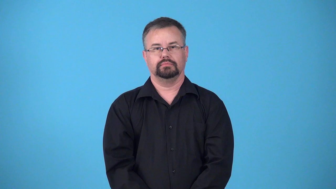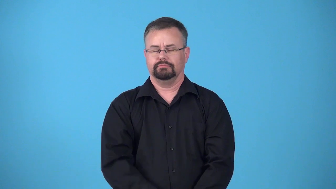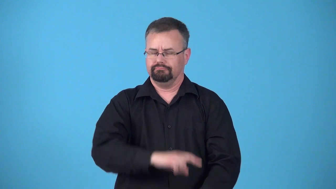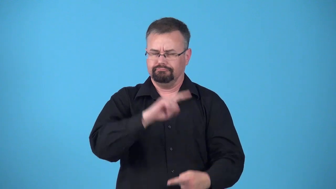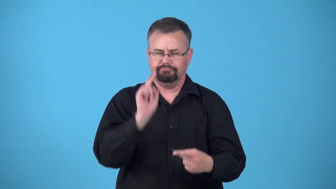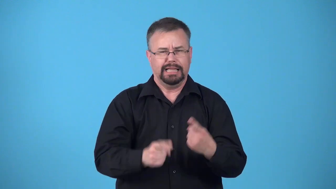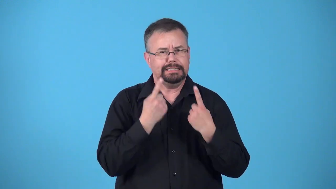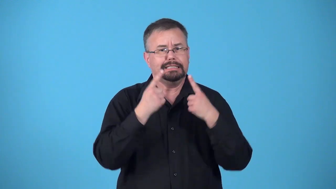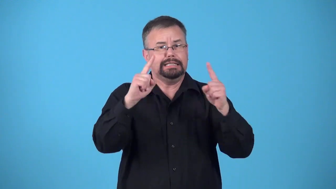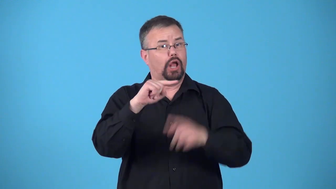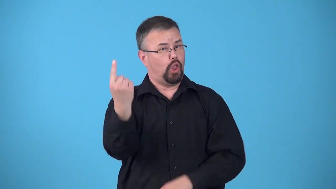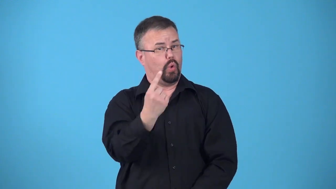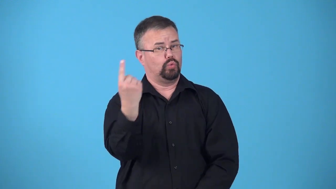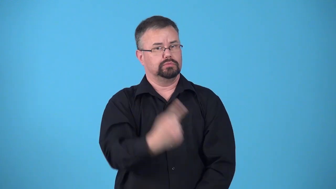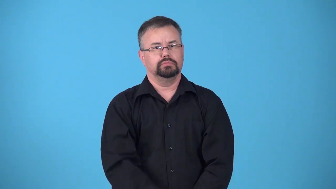no man is an island